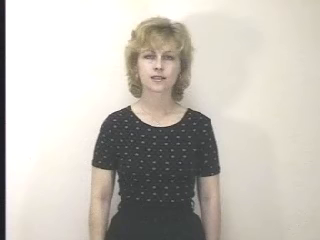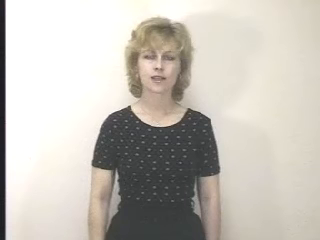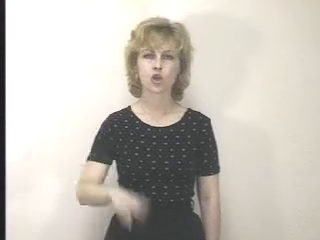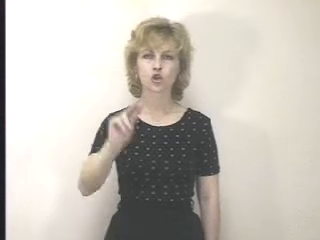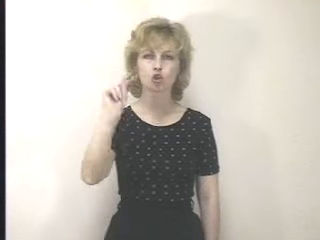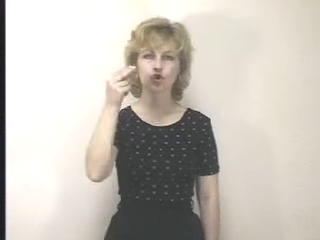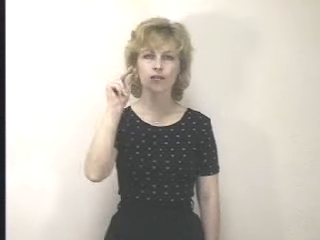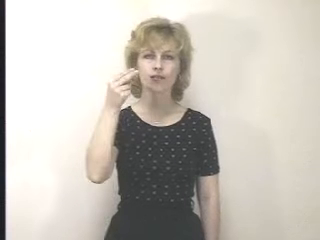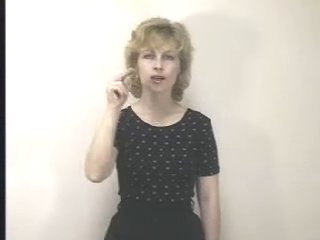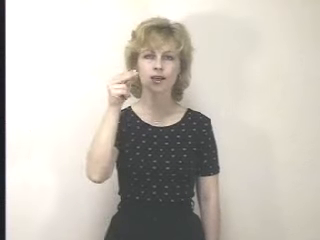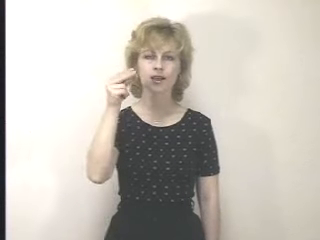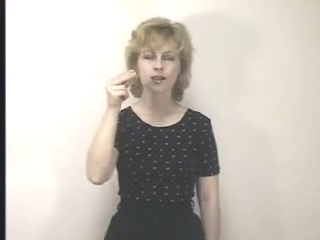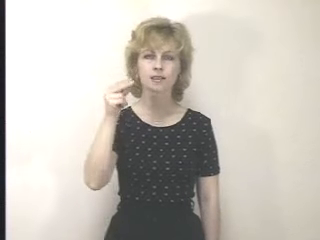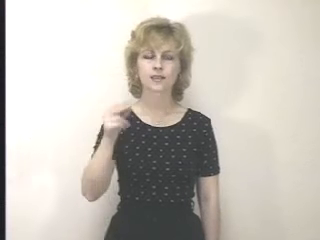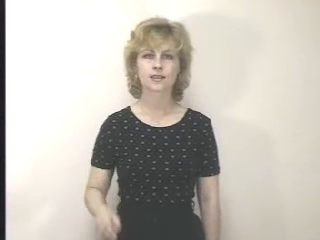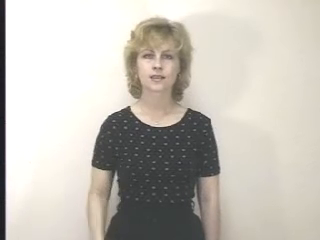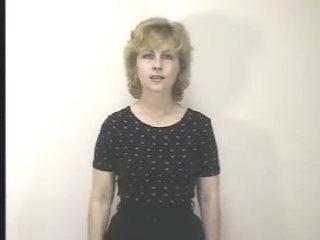thursday